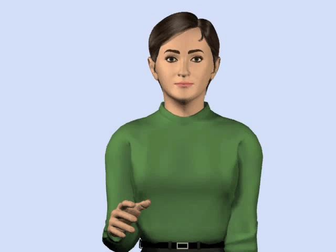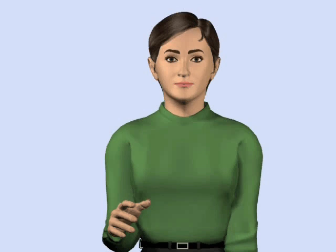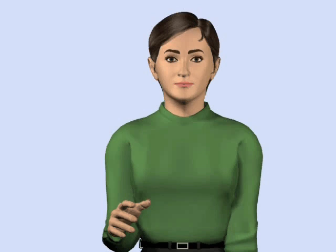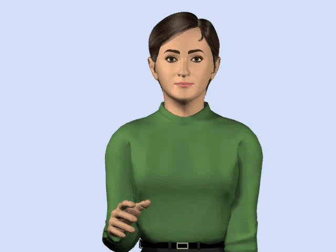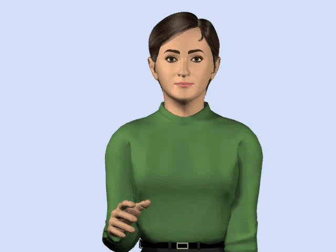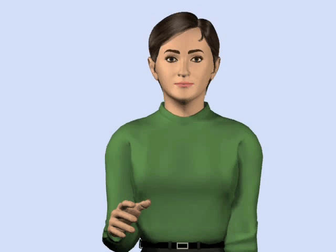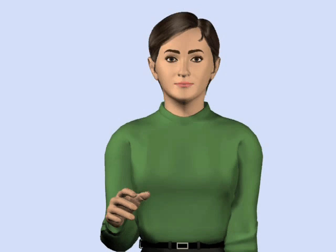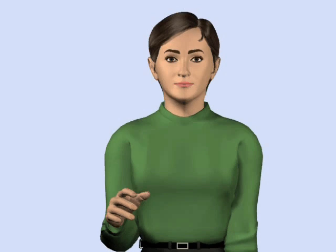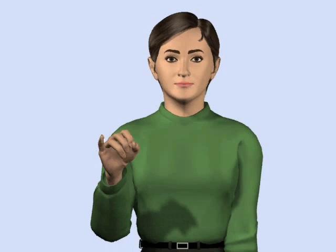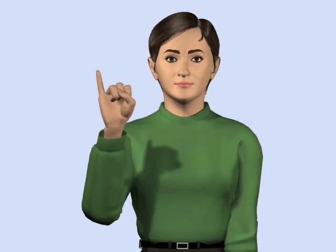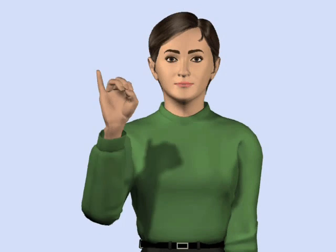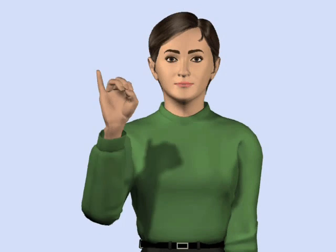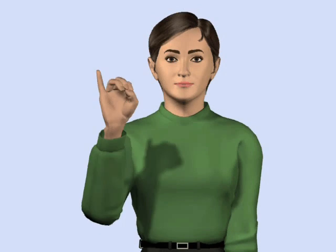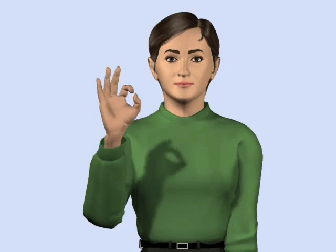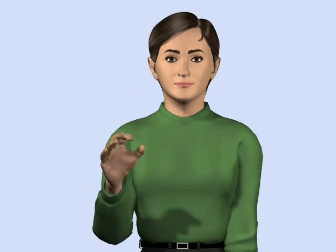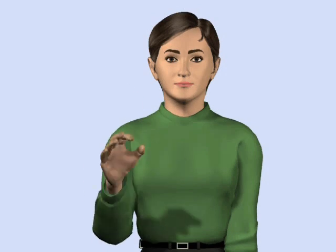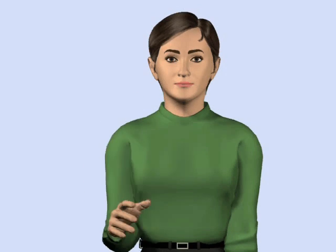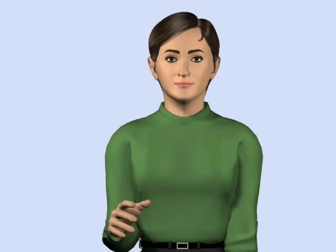Idaho Falls